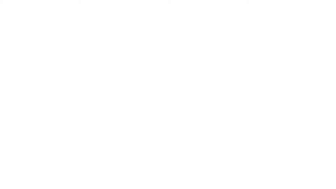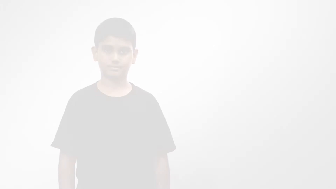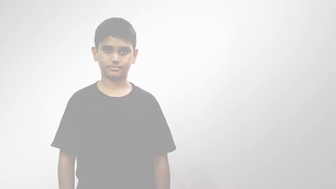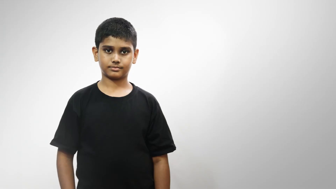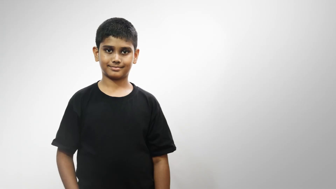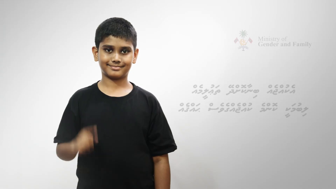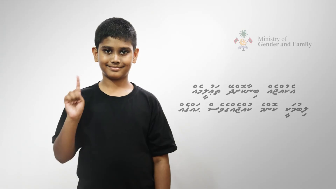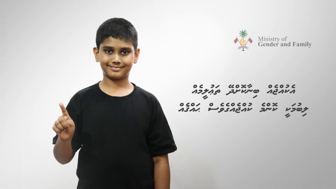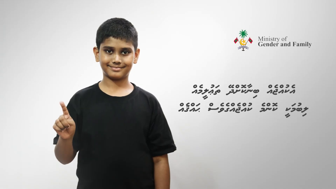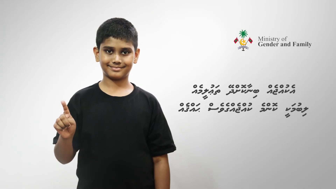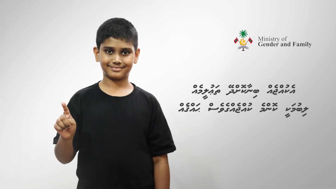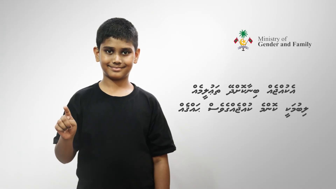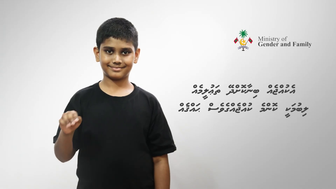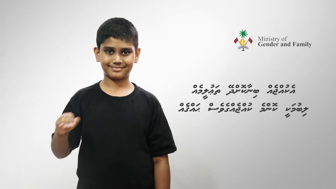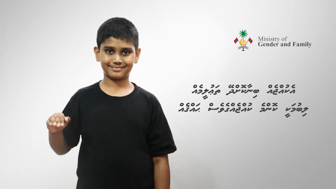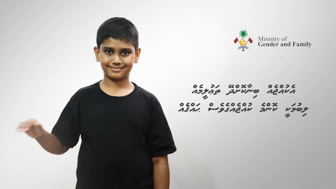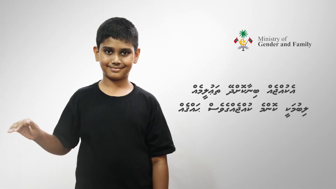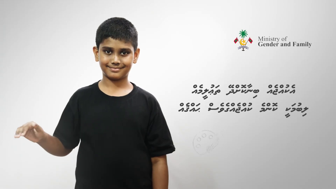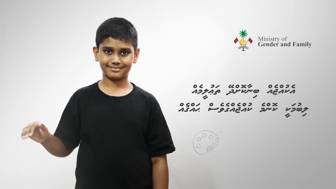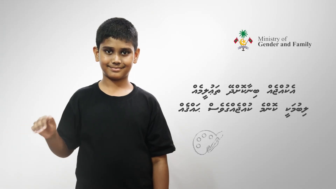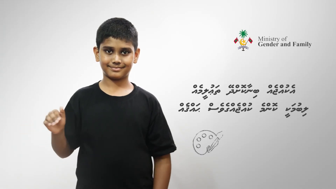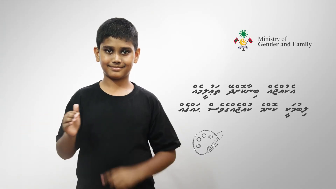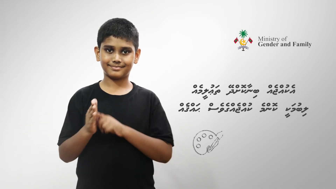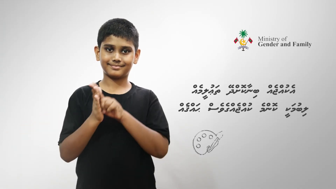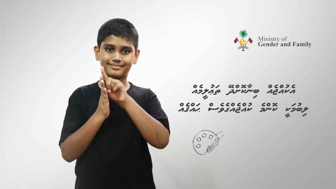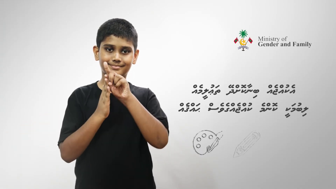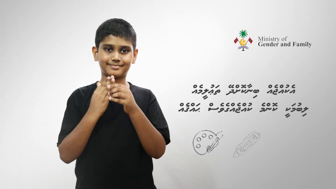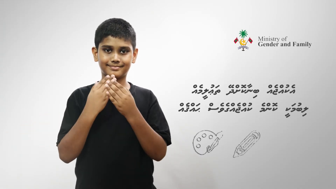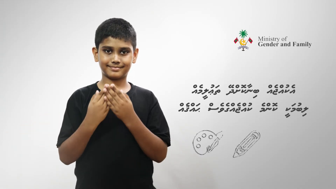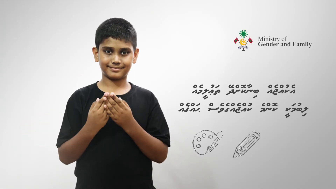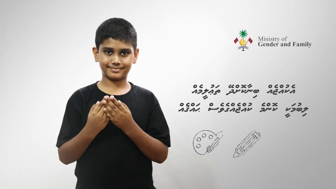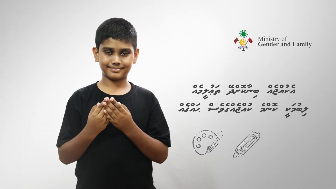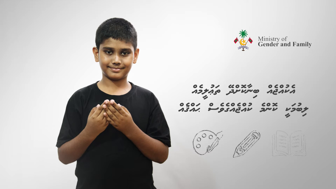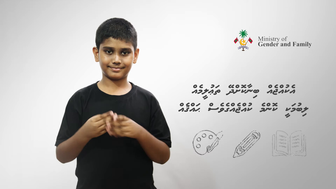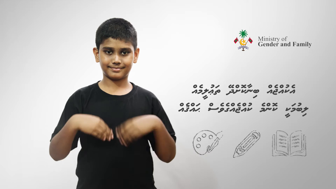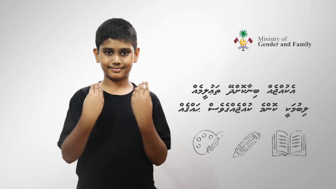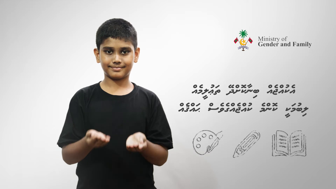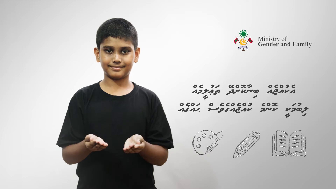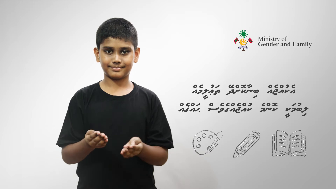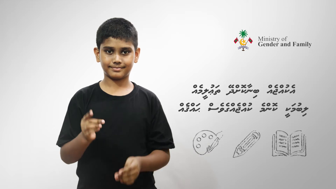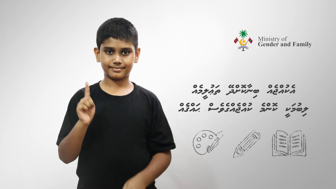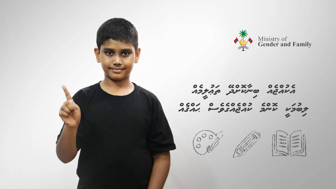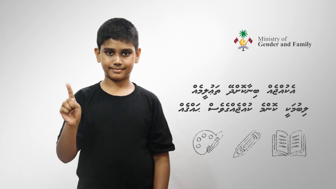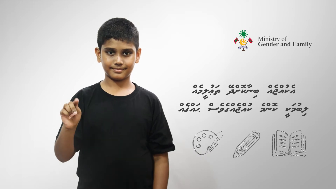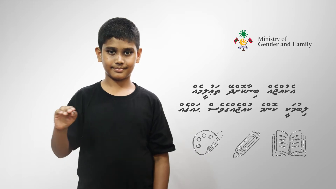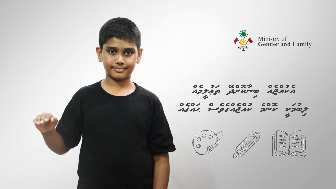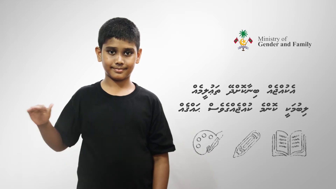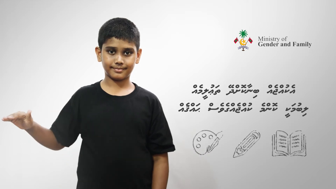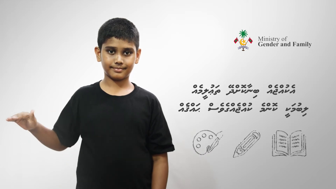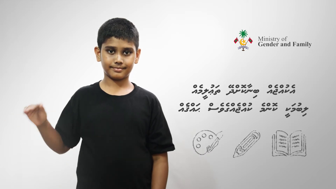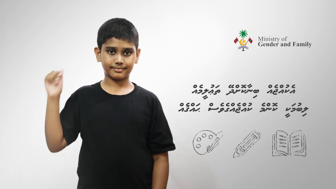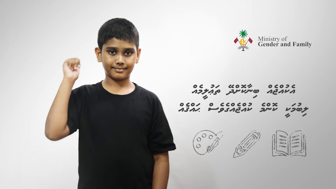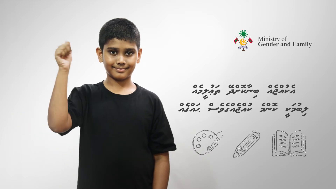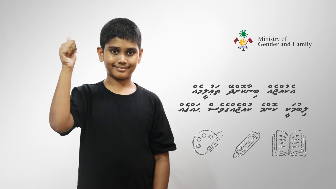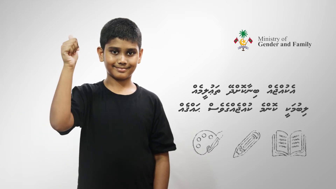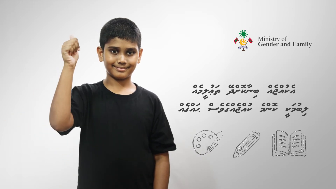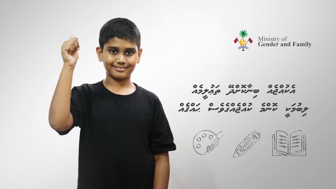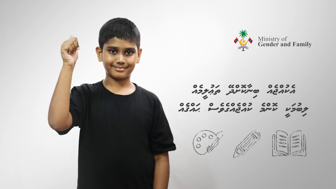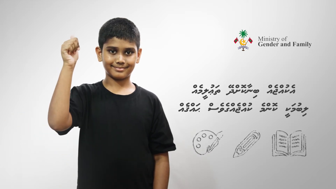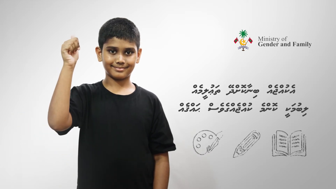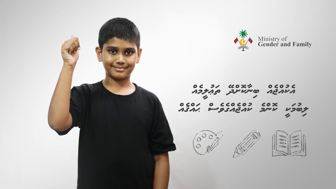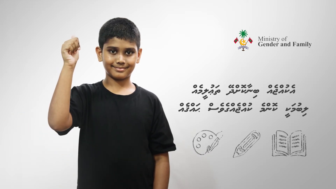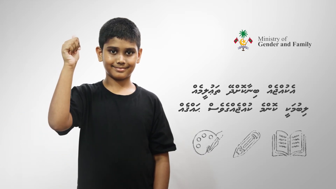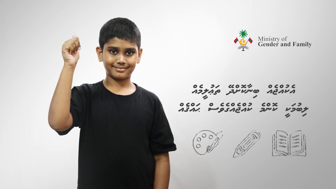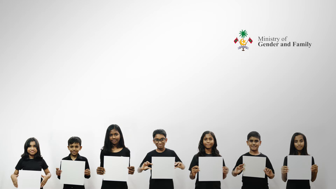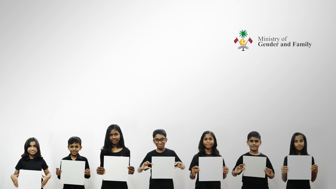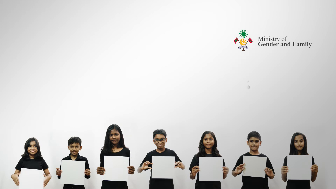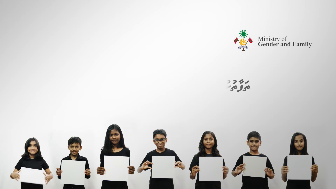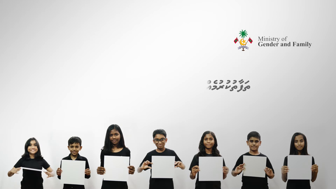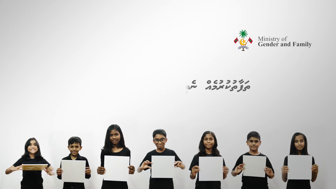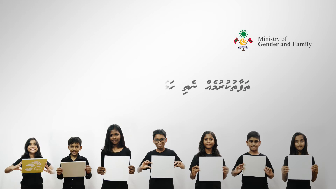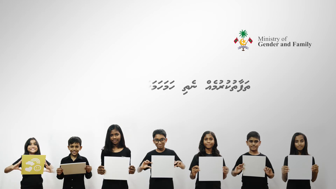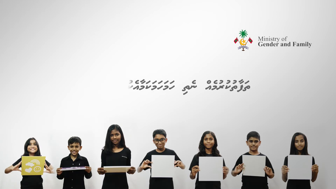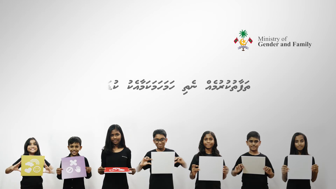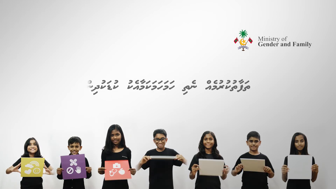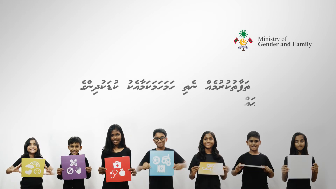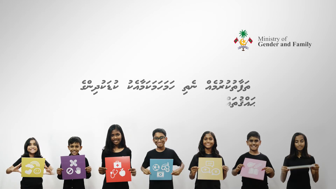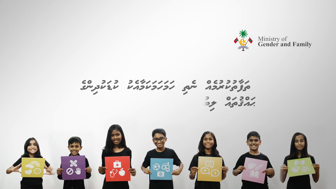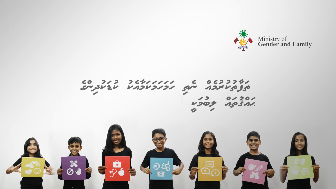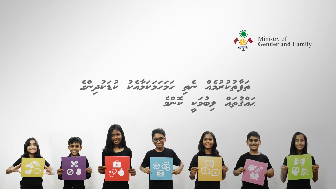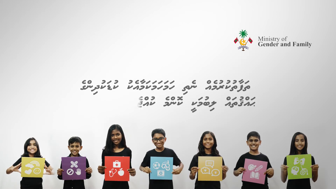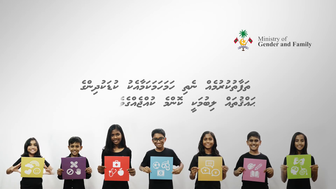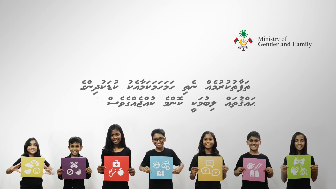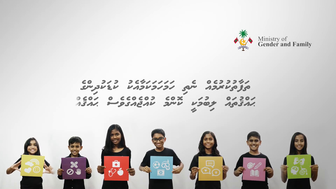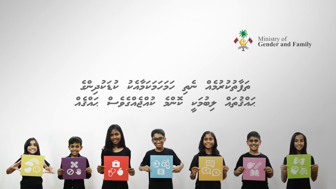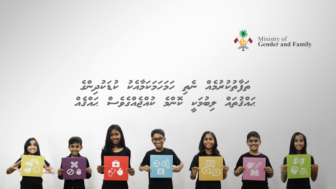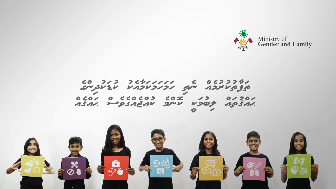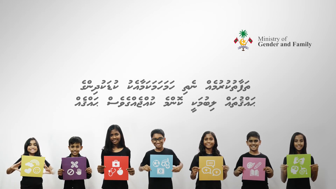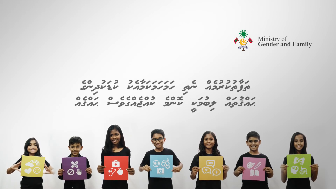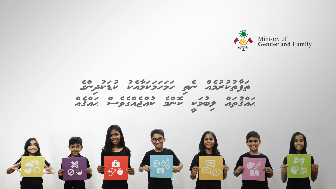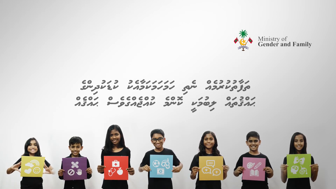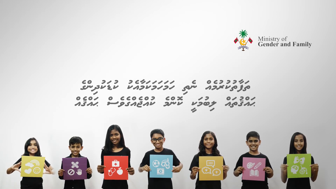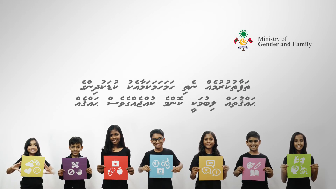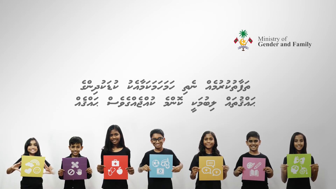Every Child Has the Right to an Education That Develops Their Personality and Abilities